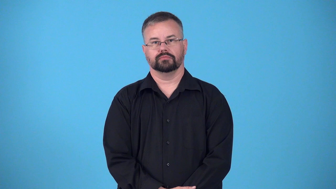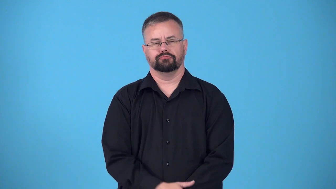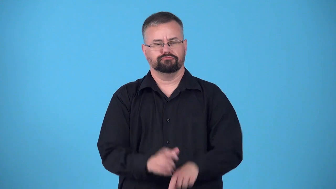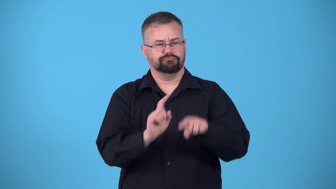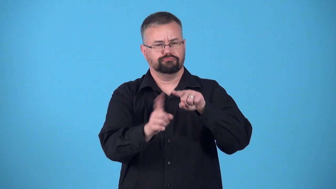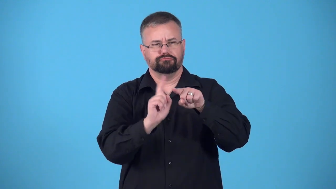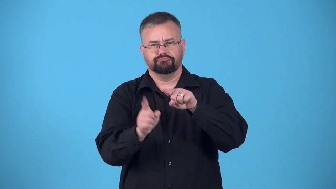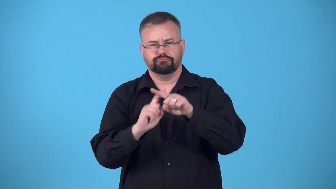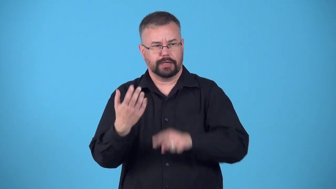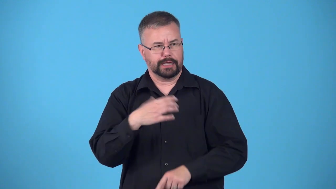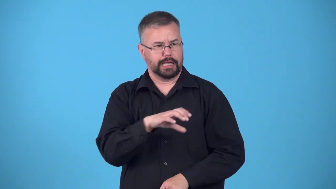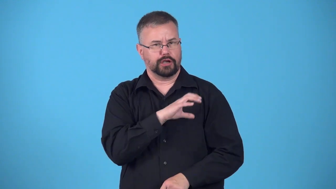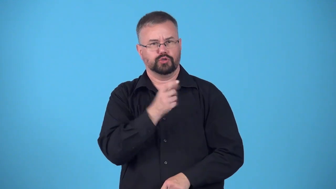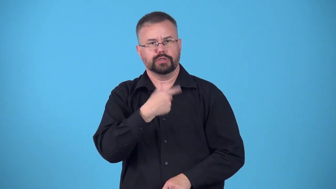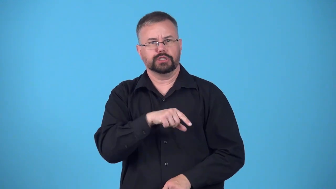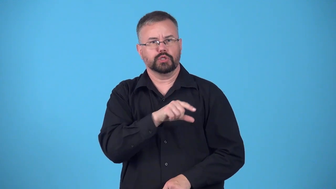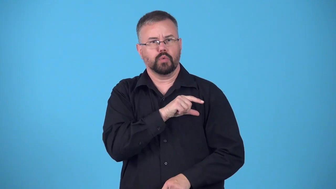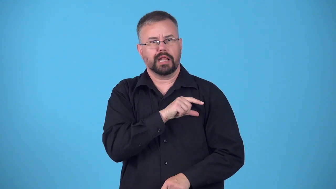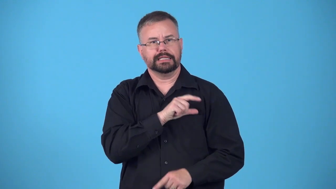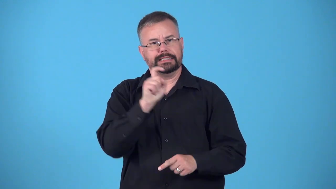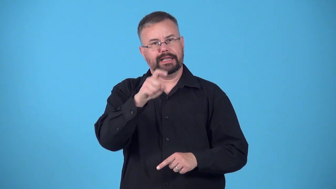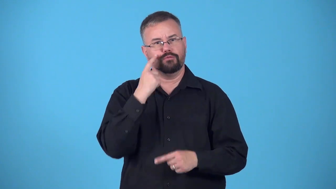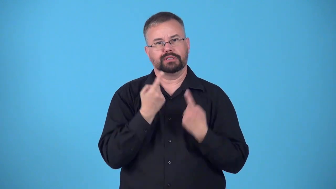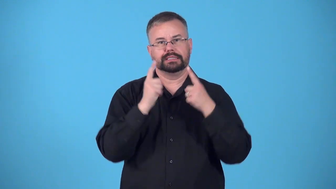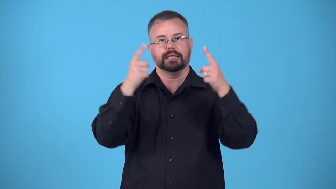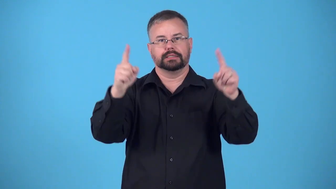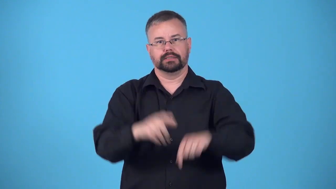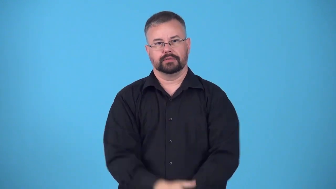sweet spot